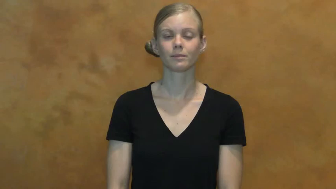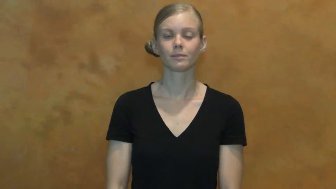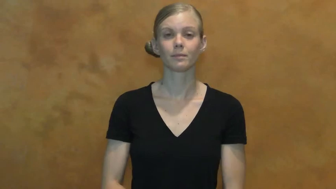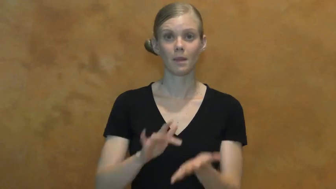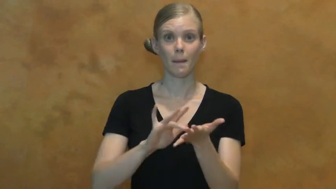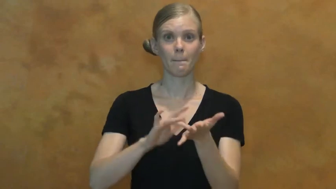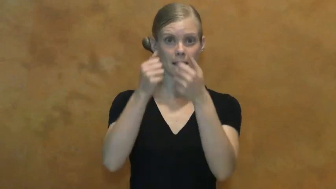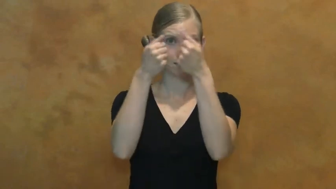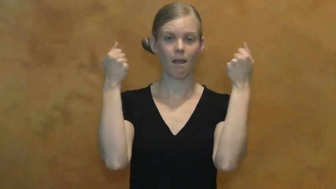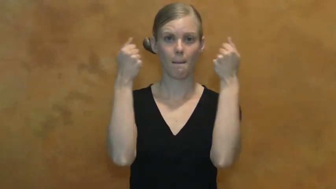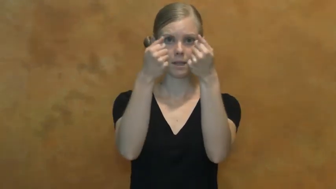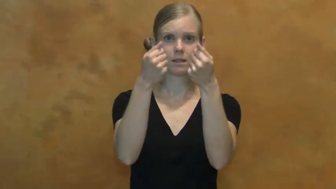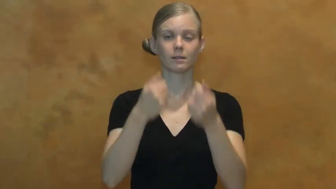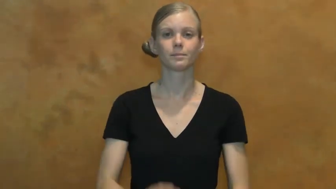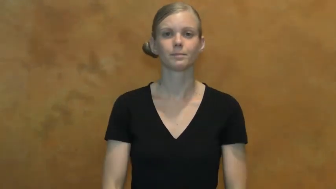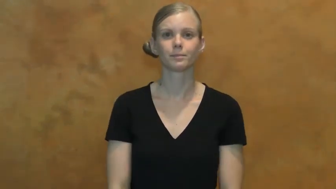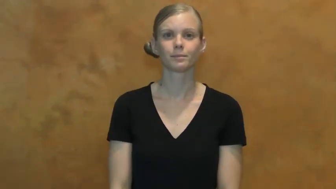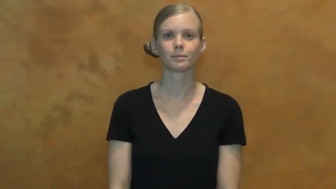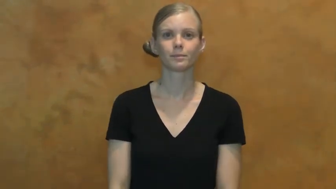medicine cabinet